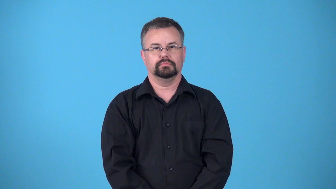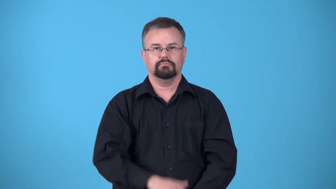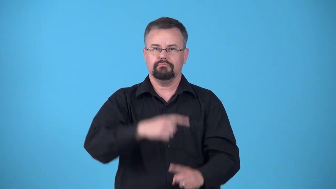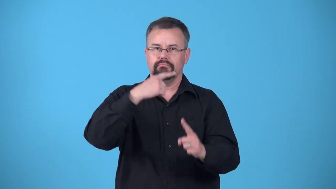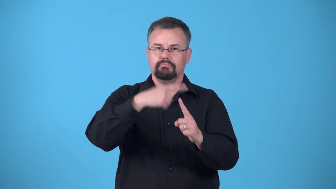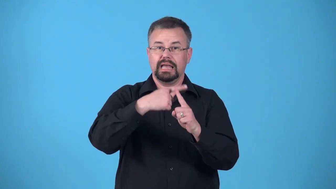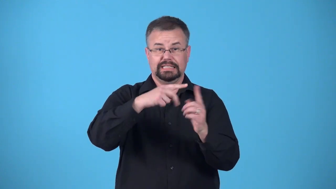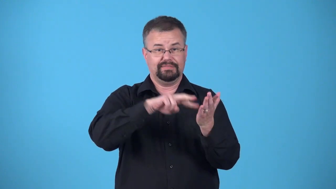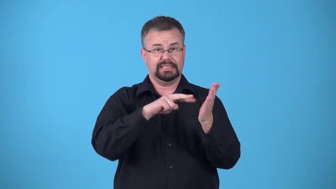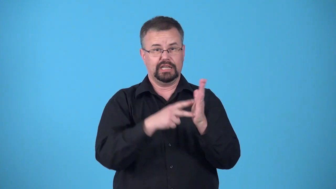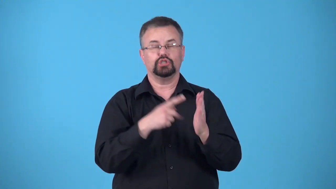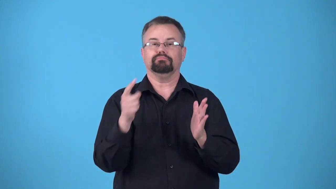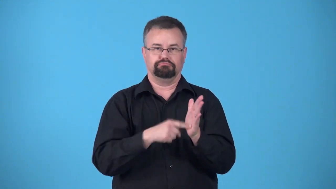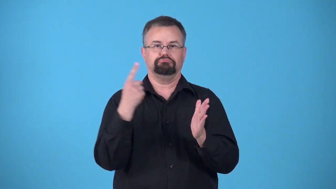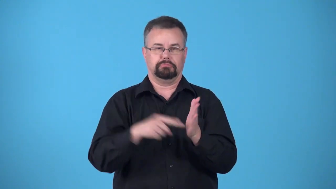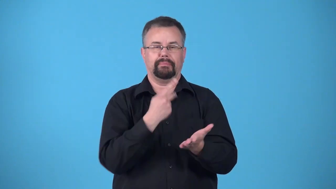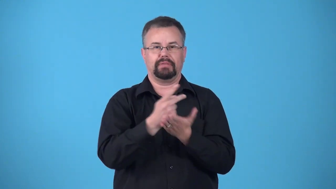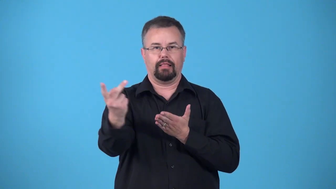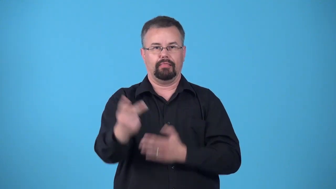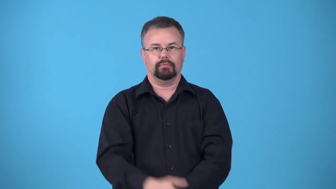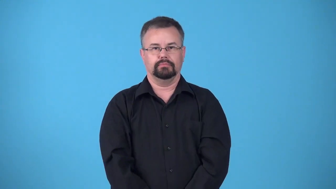road to hell is paved with good intentions